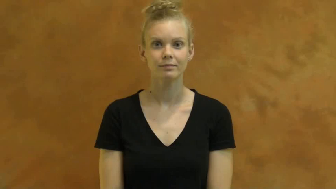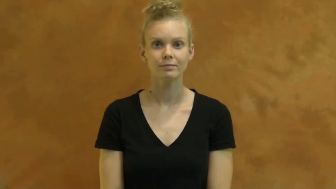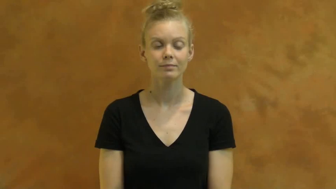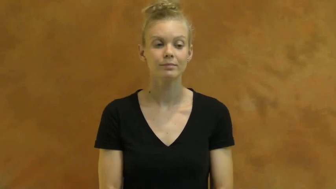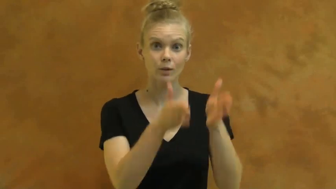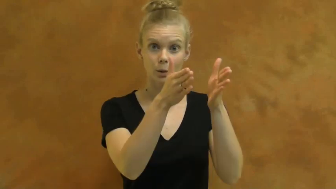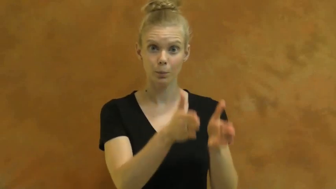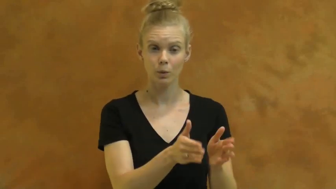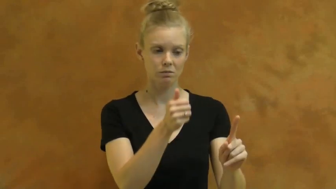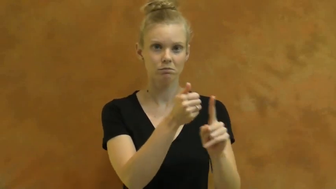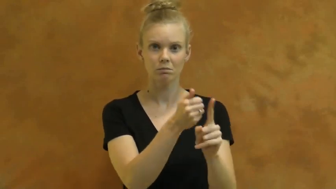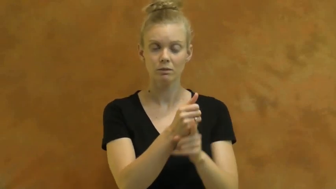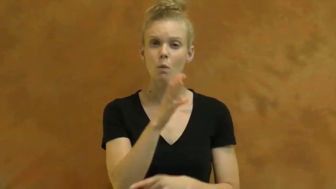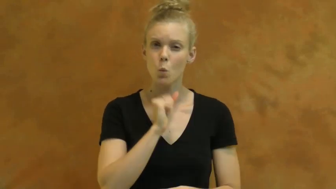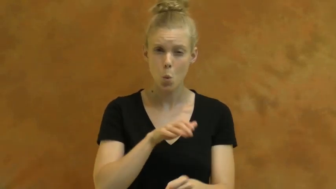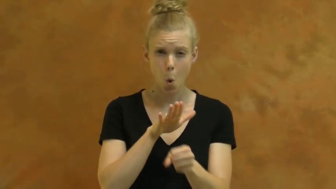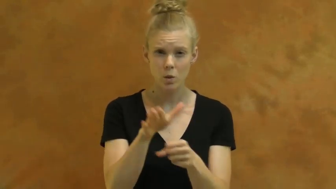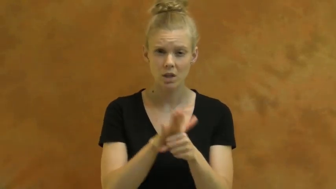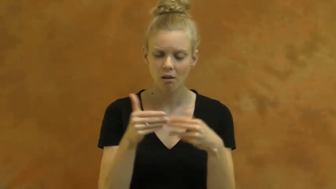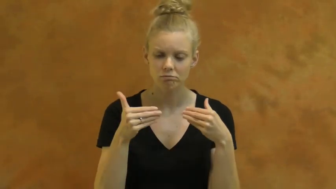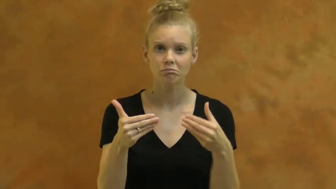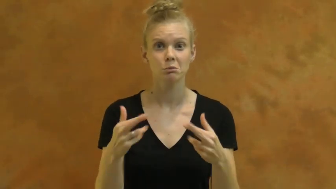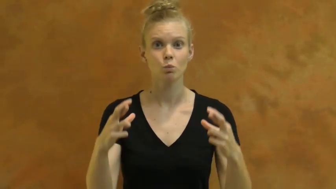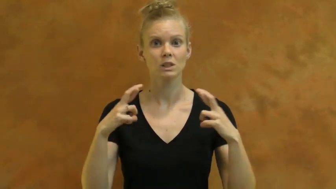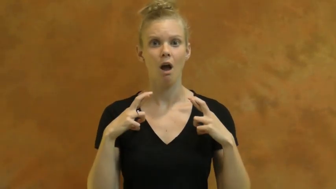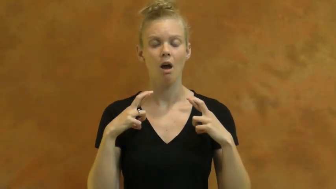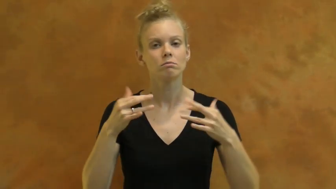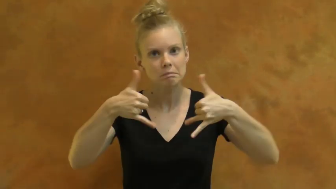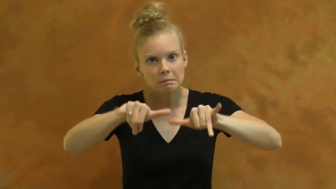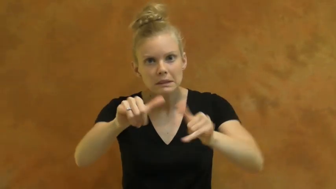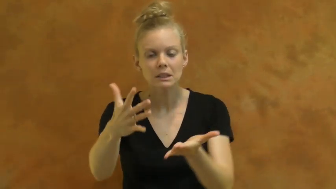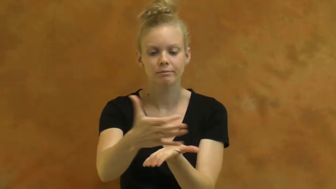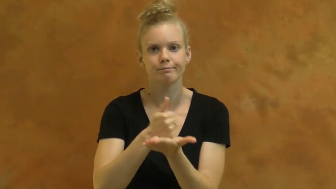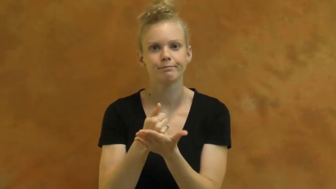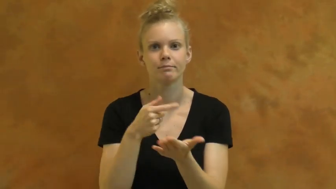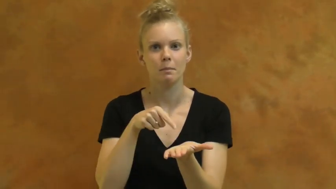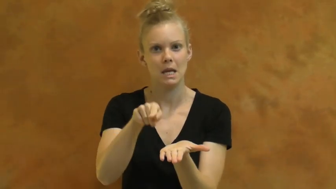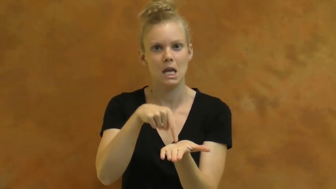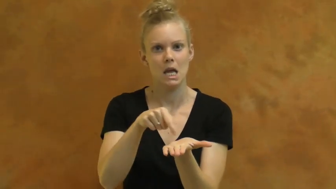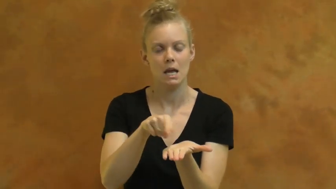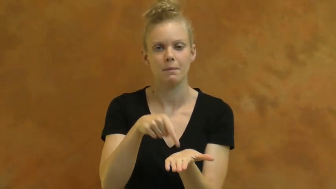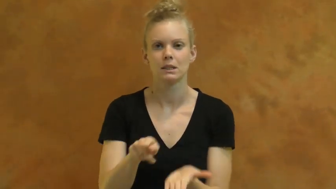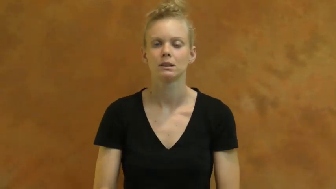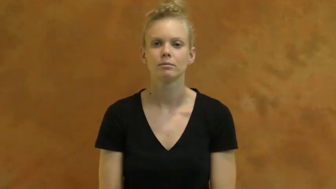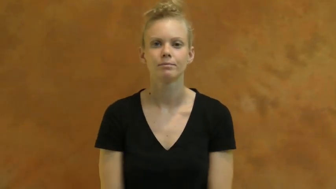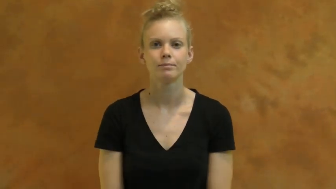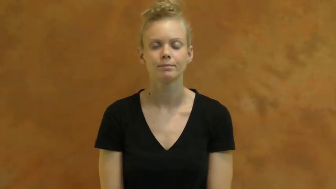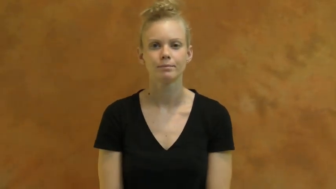pensioner